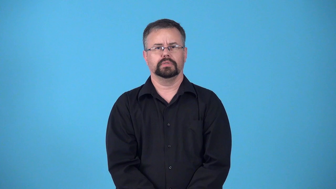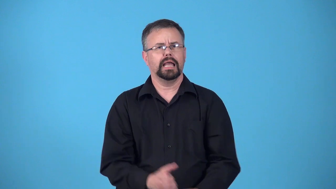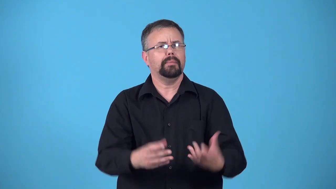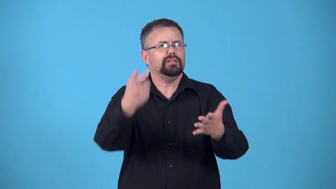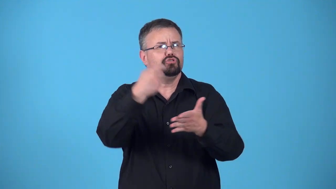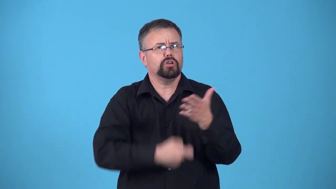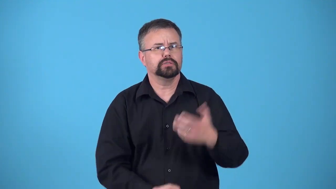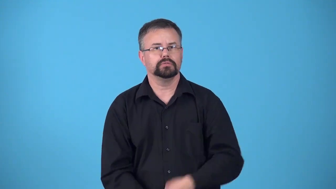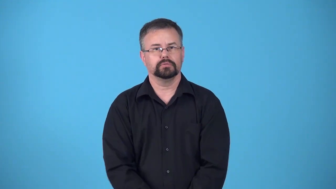what's the damage